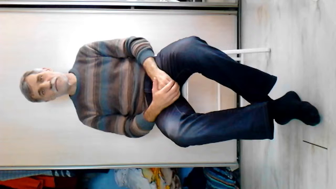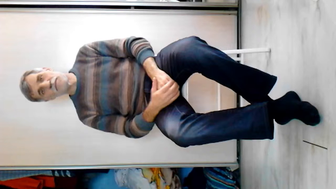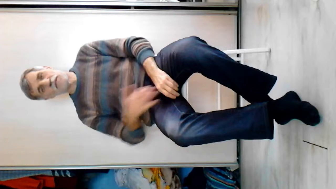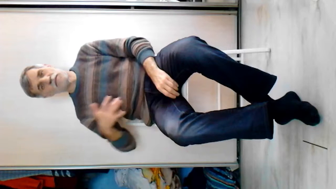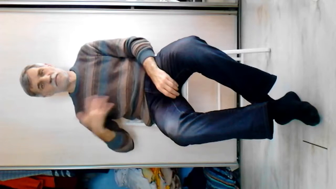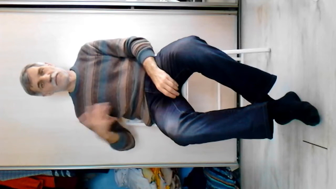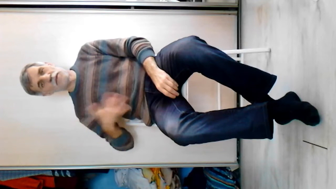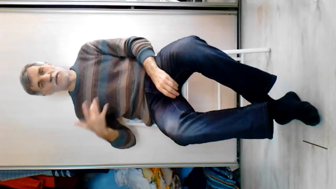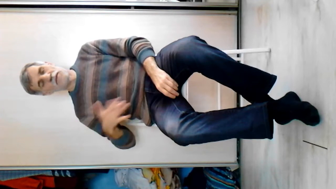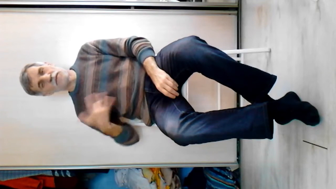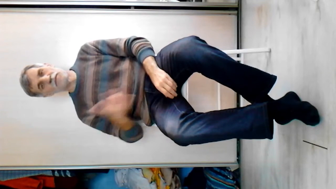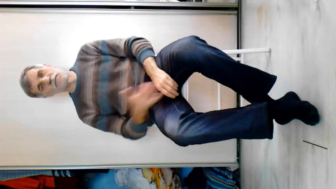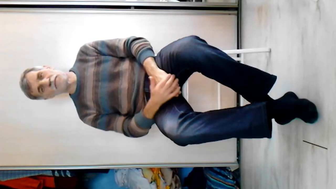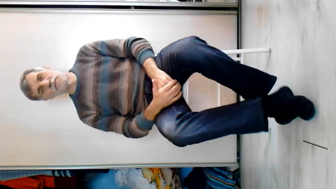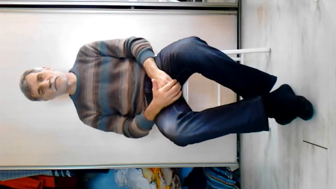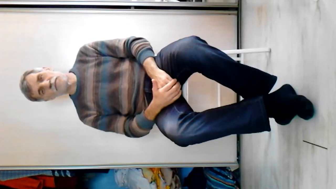white